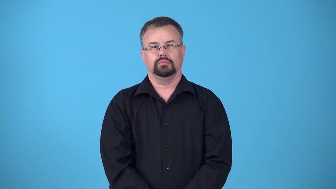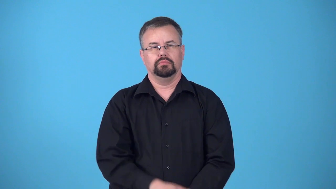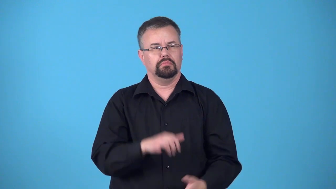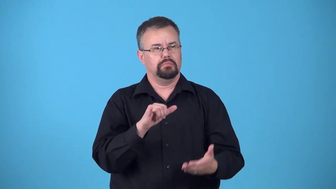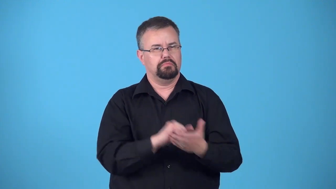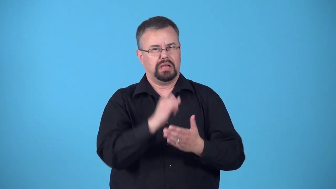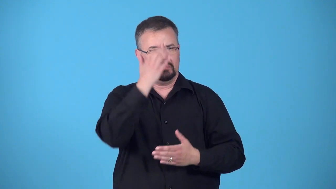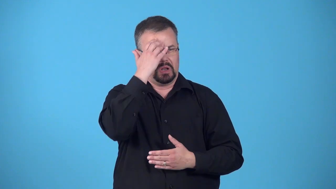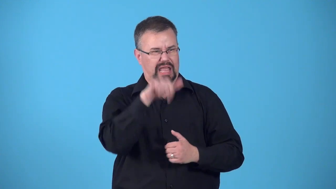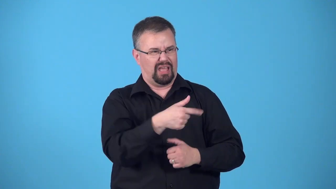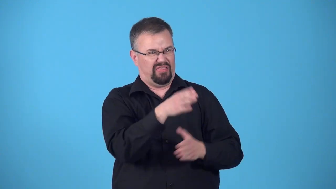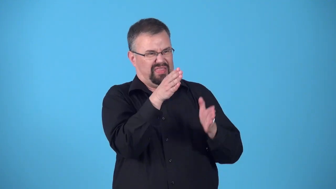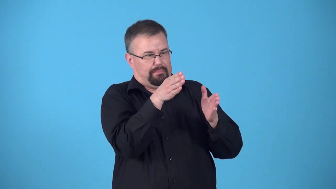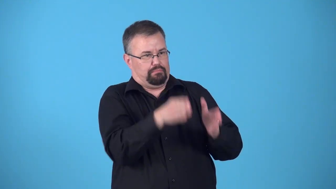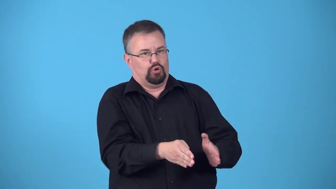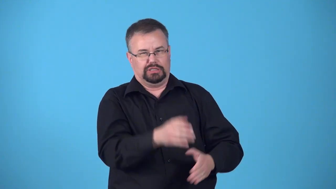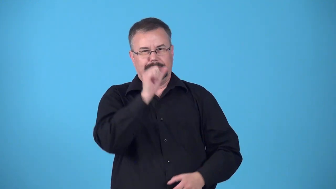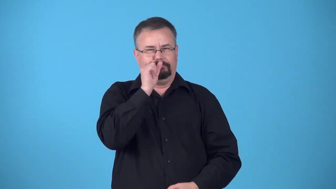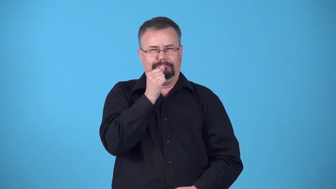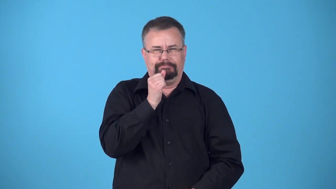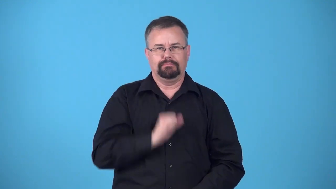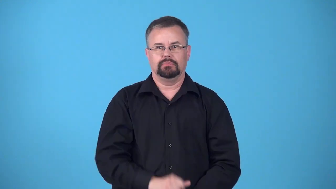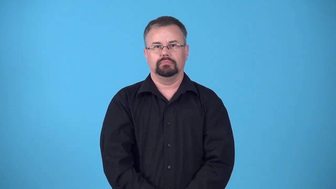only the wearer knows where the shoe pinches